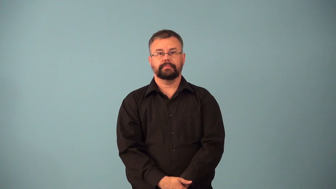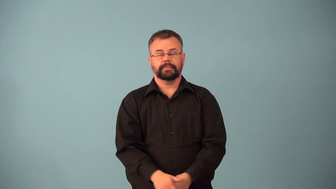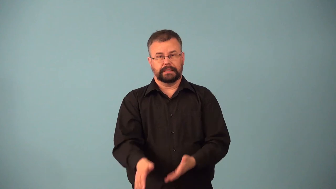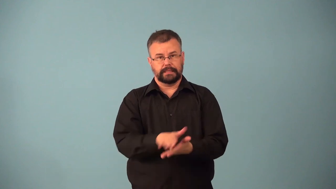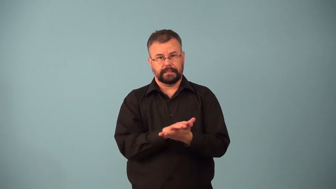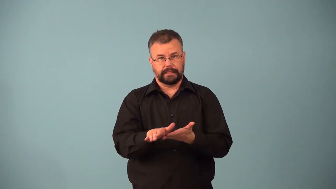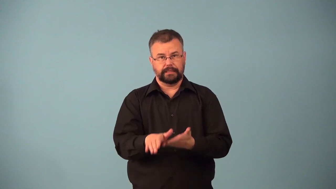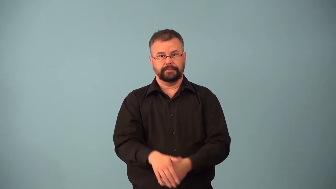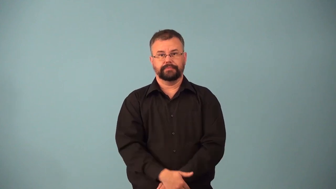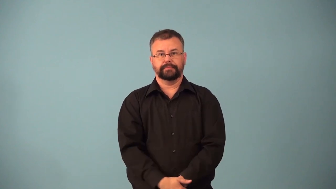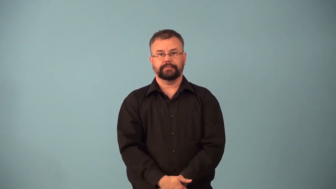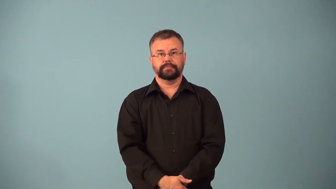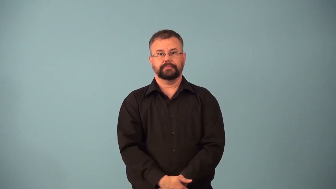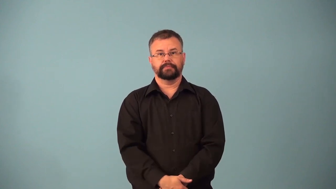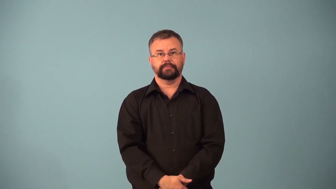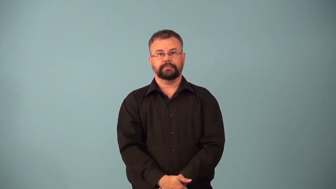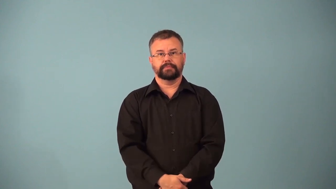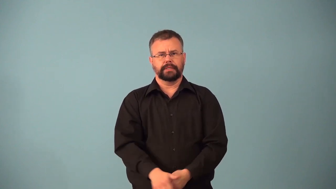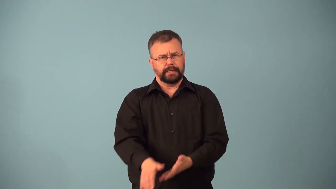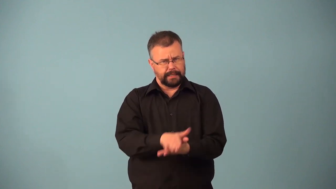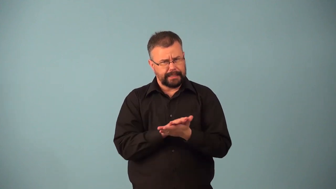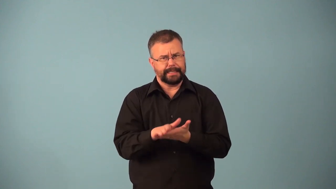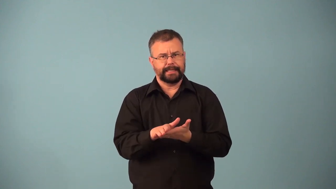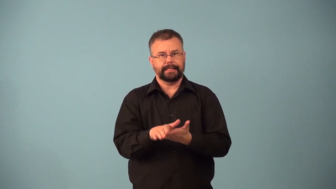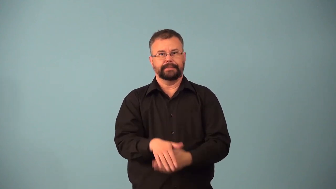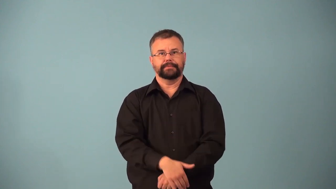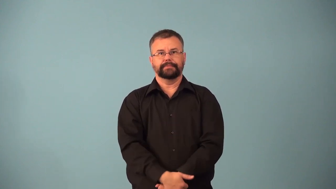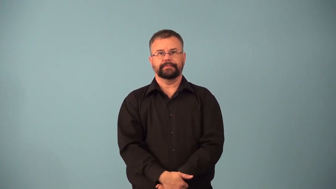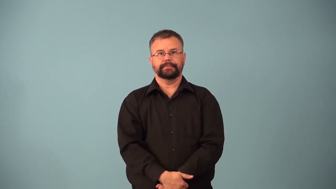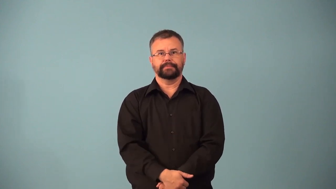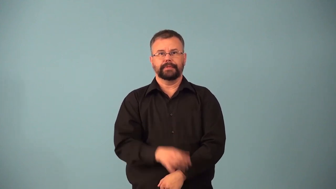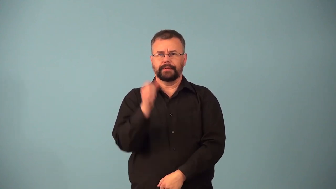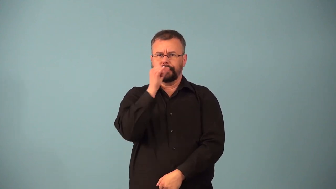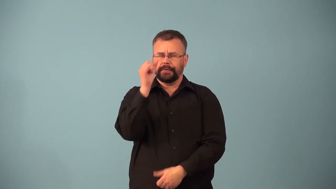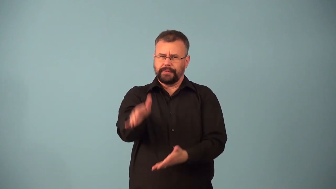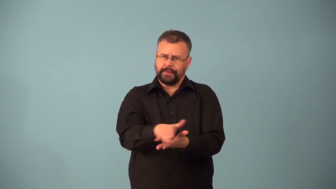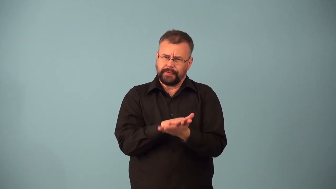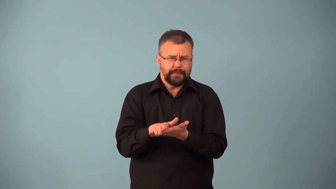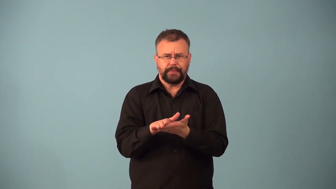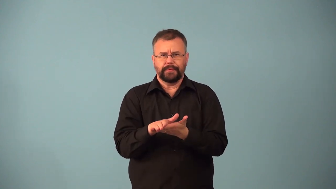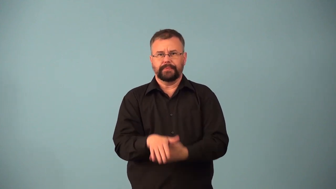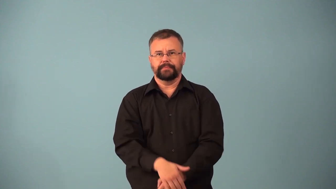clean, cleaner, cleanlier, cleanest, cleanliest